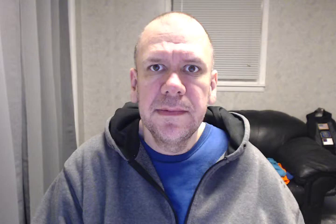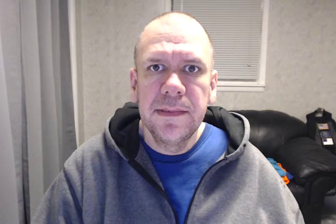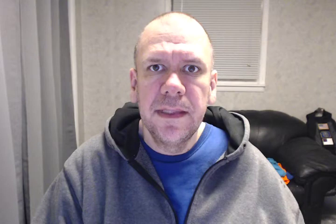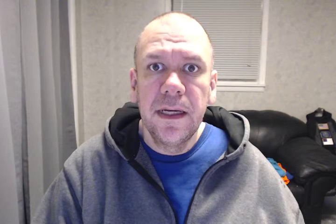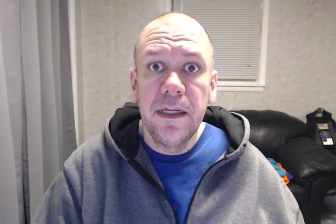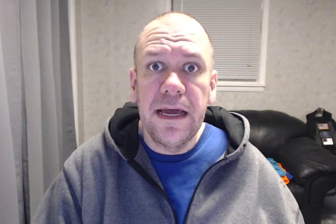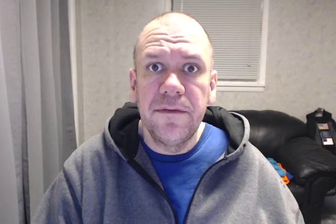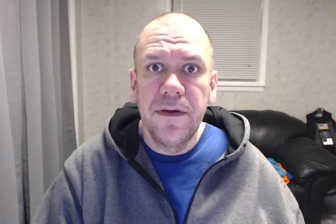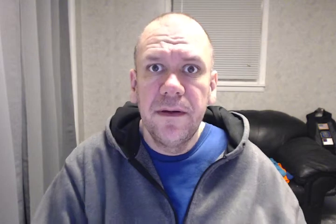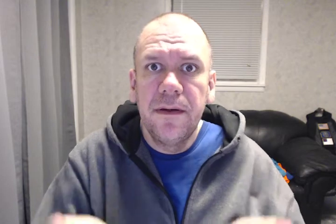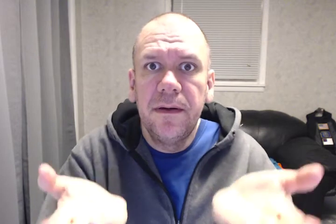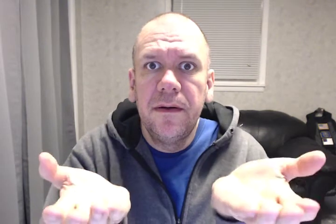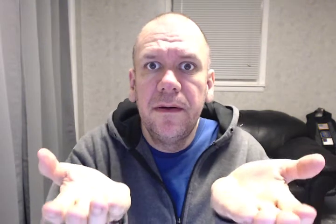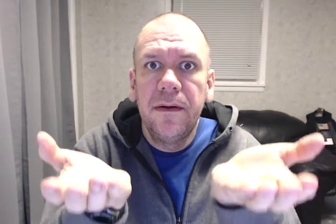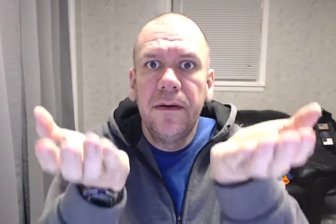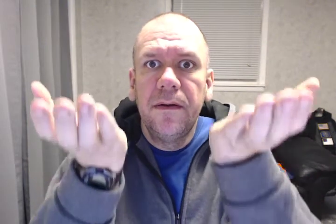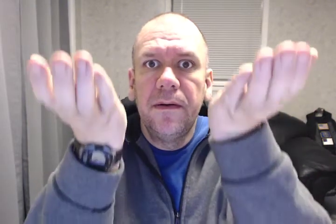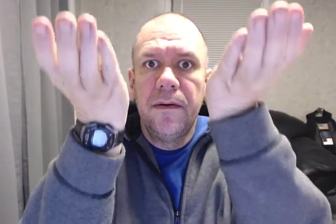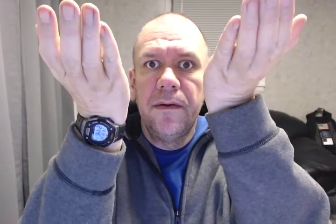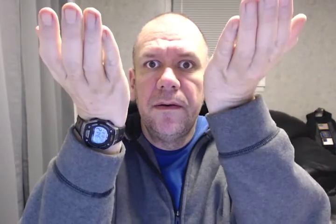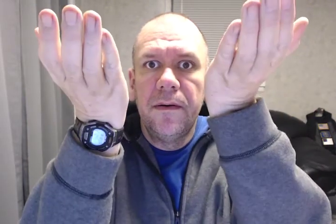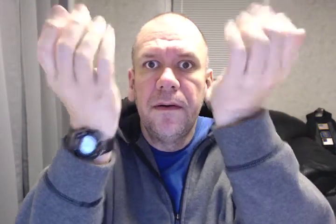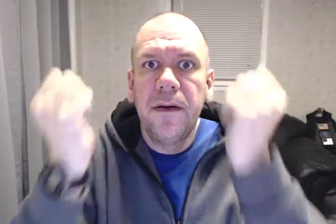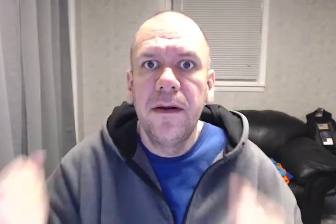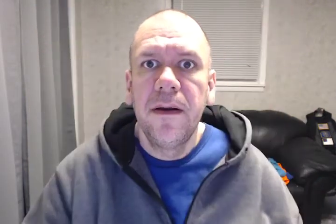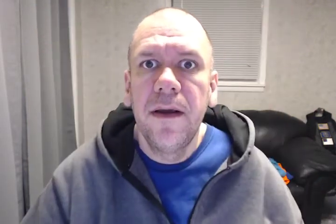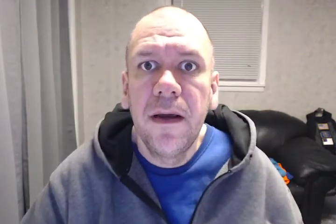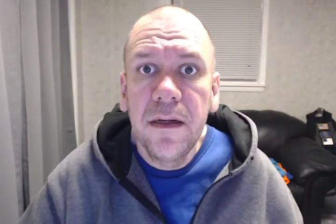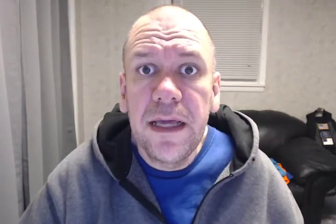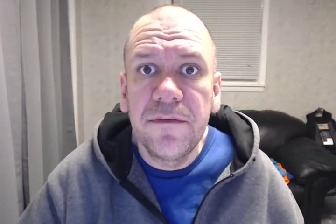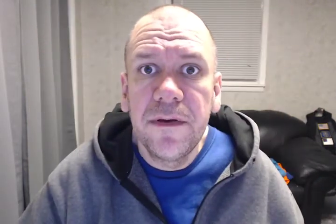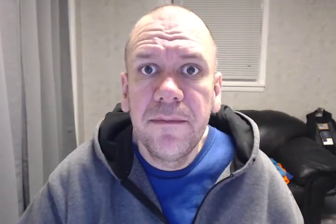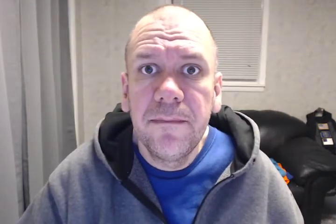Lift